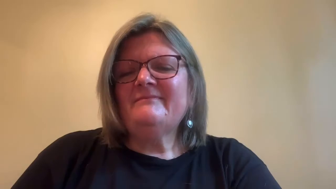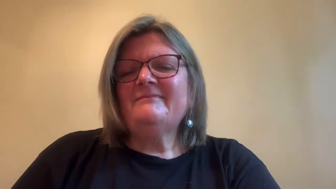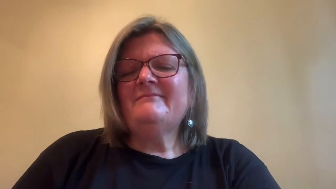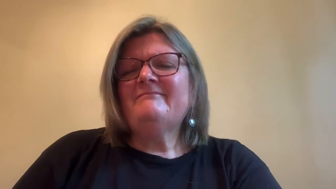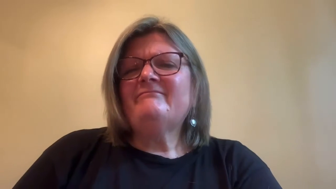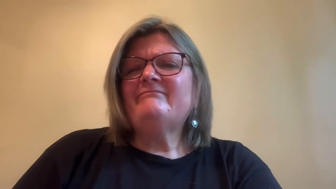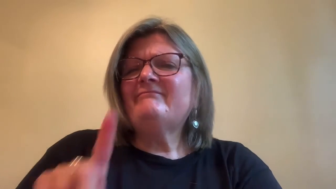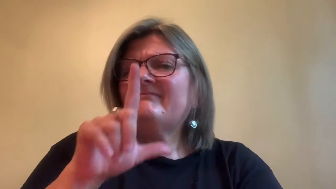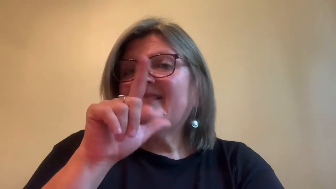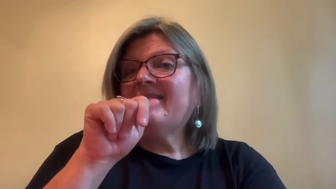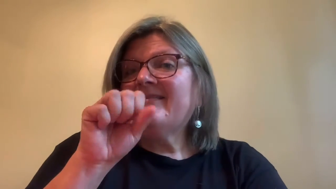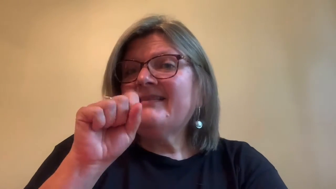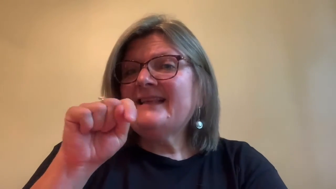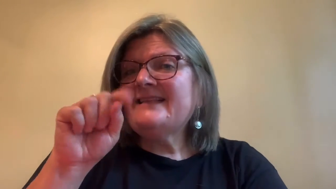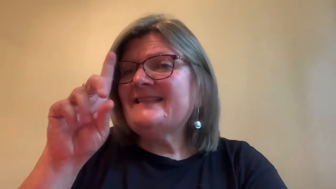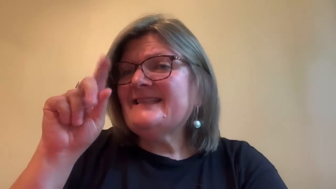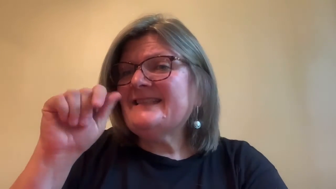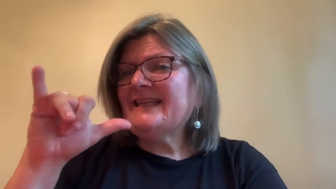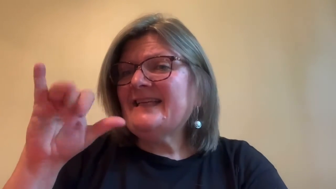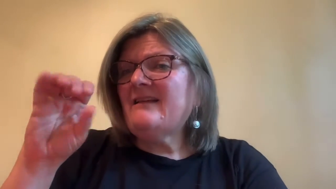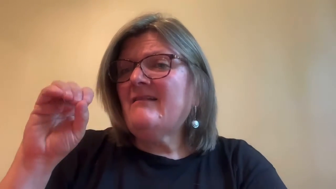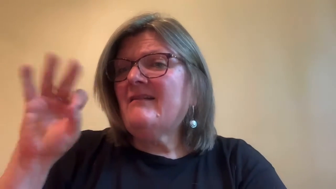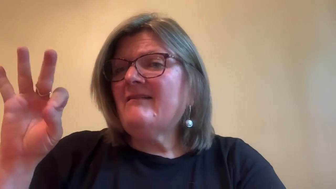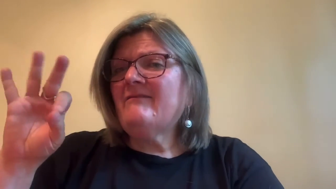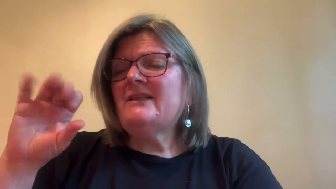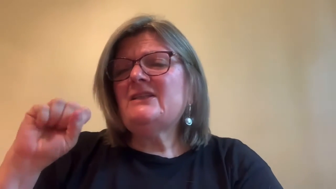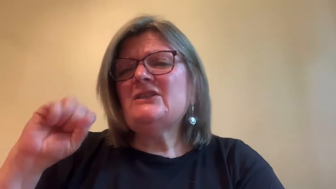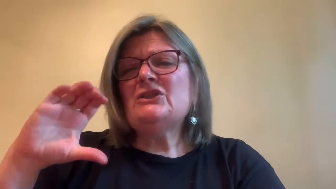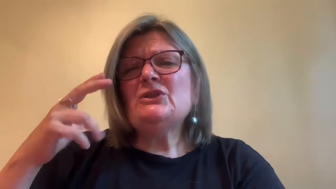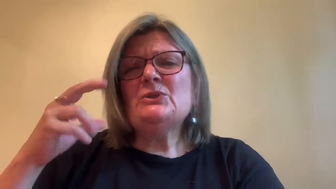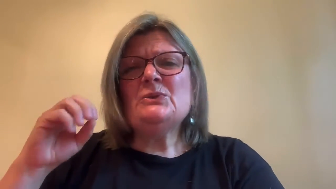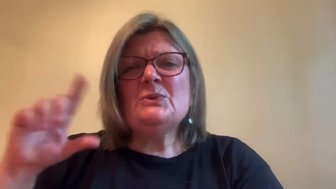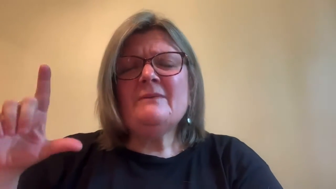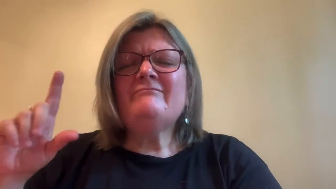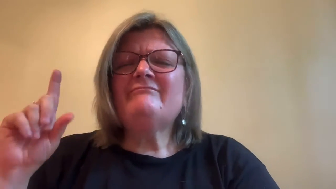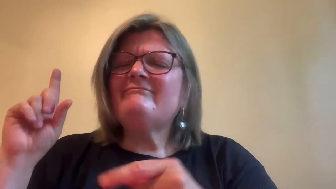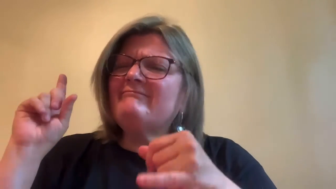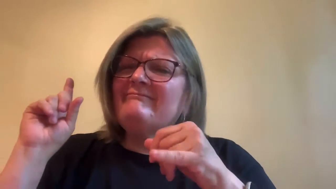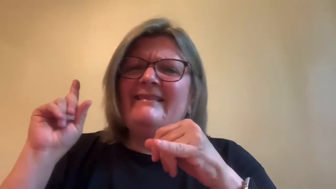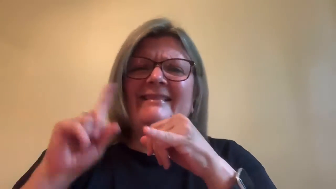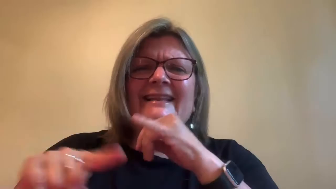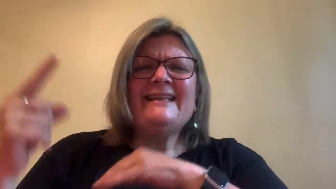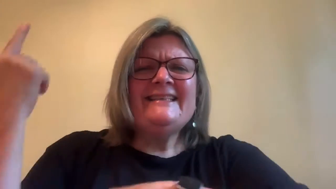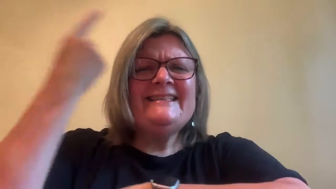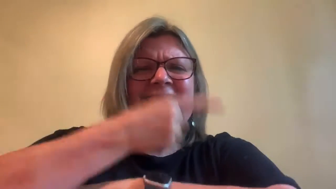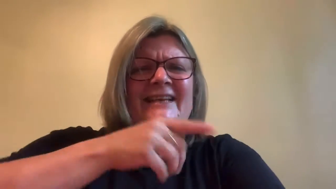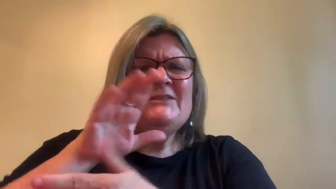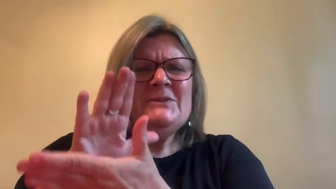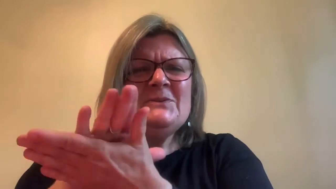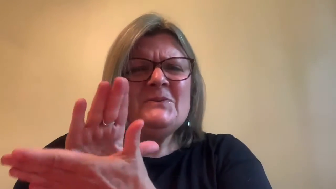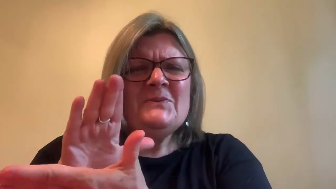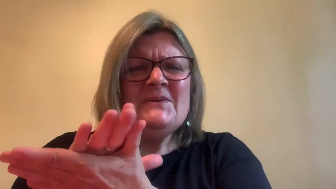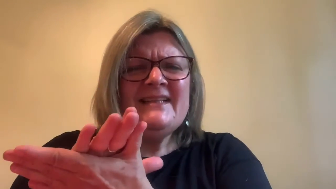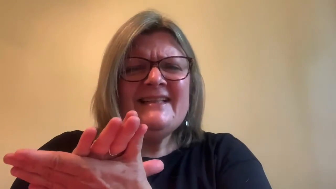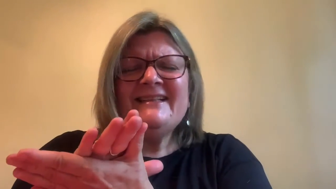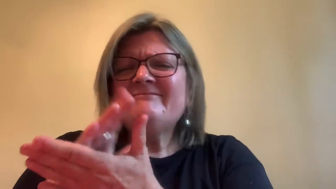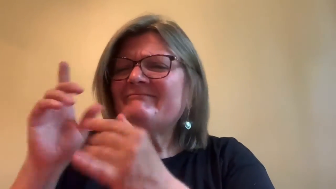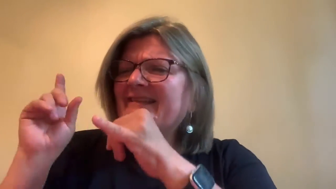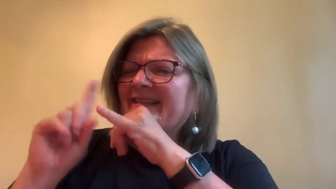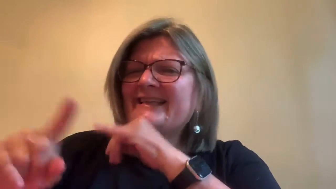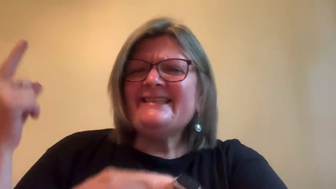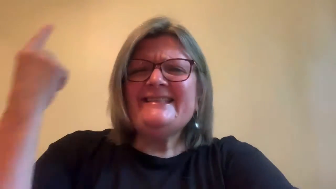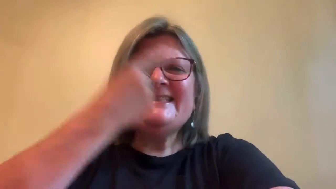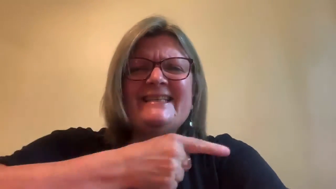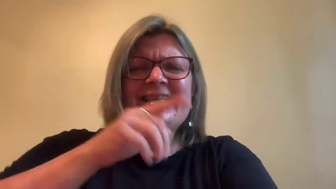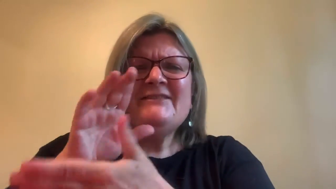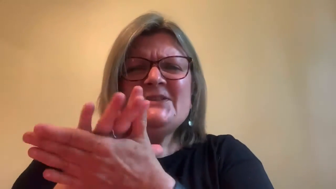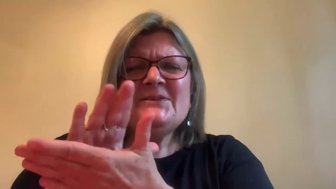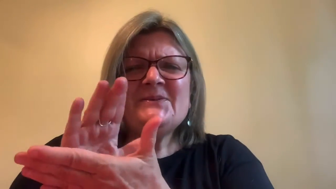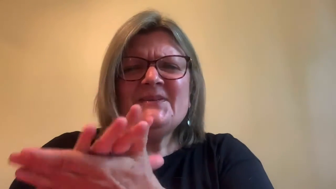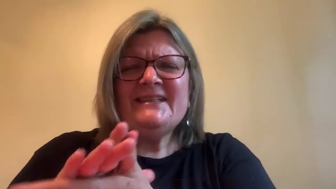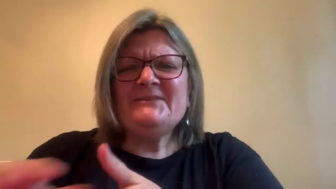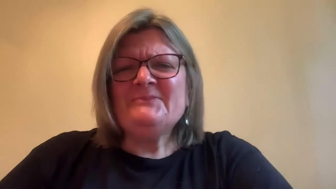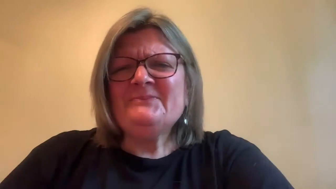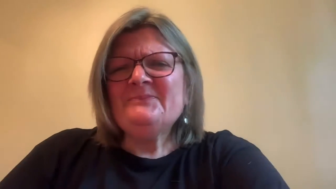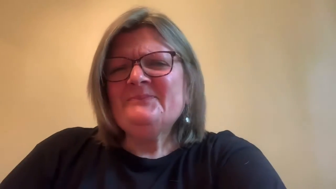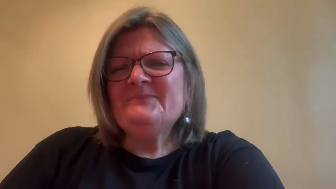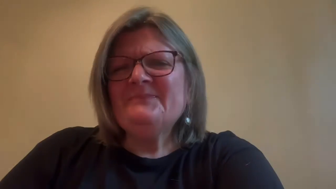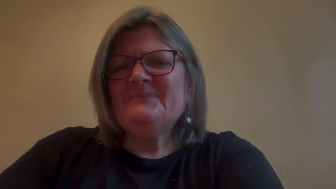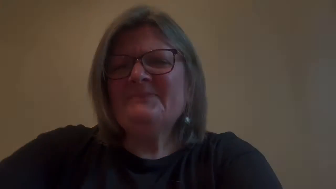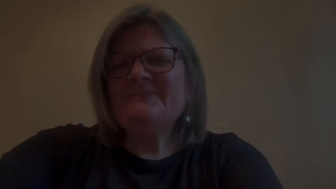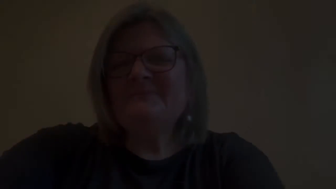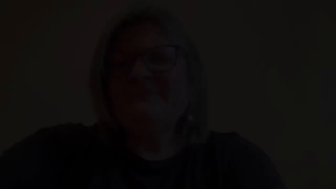Last Day of School